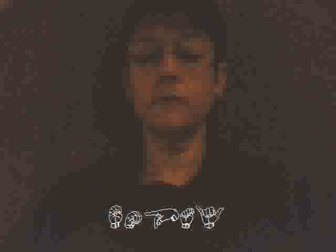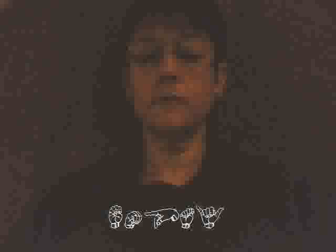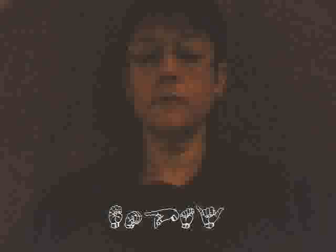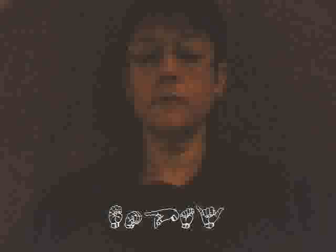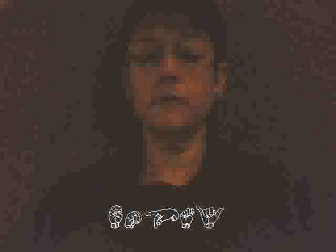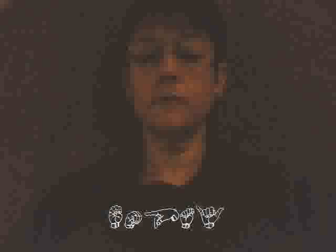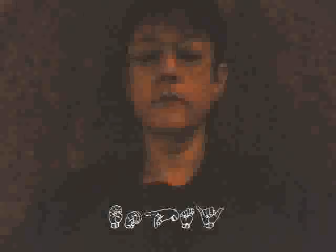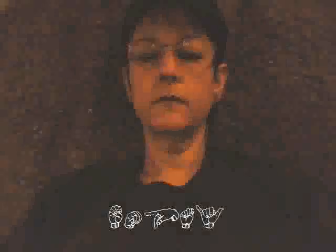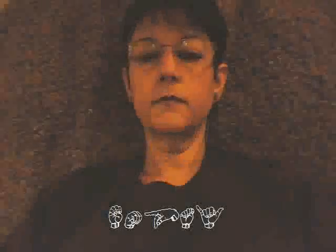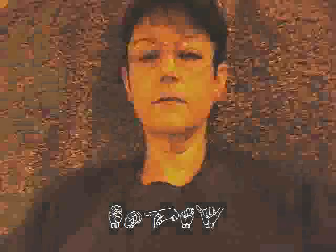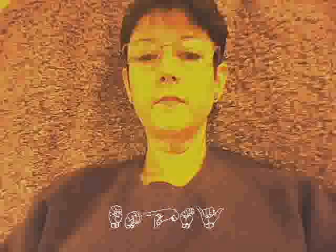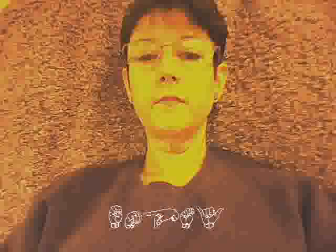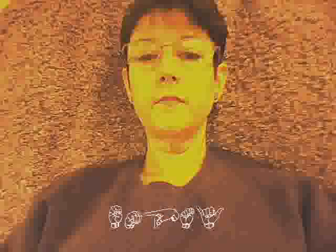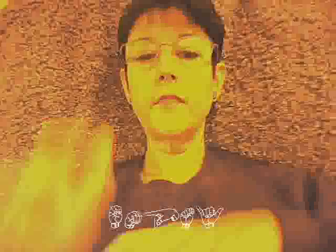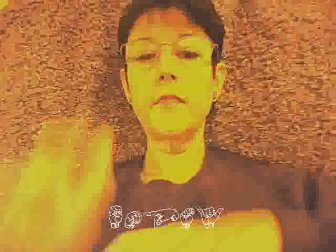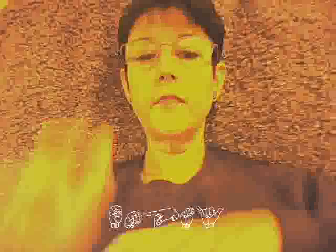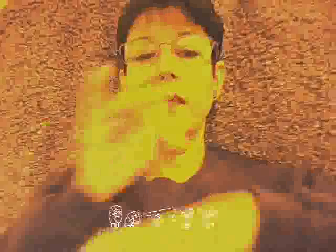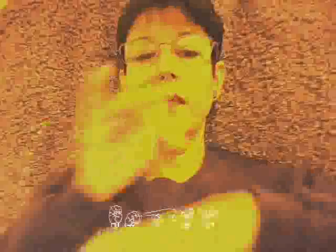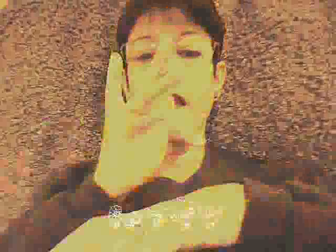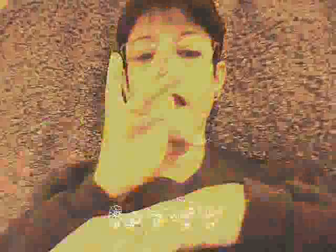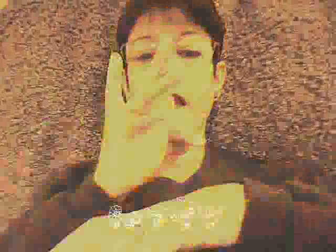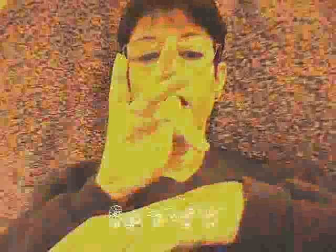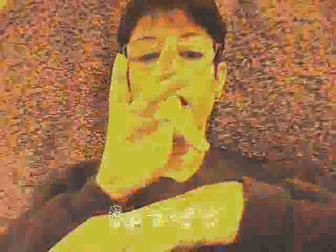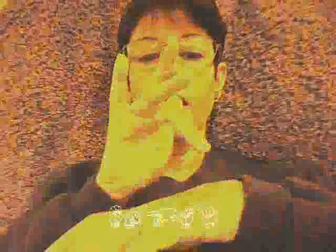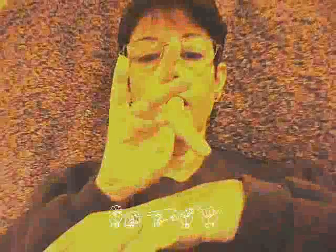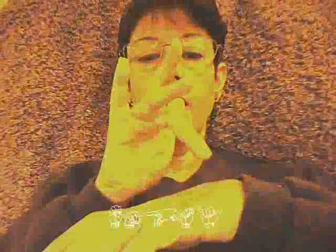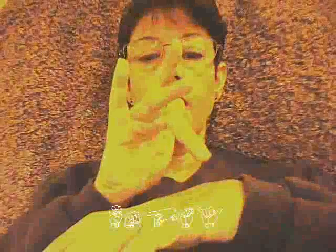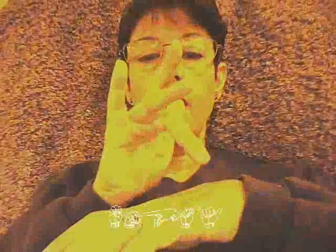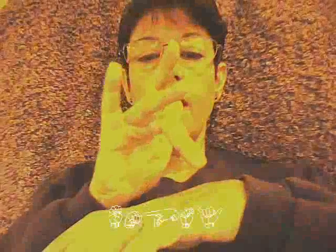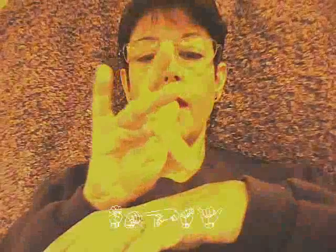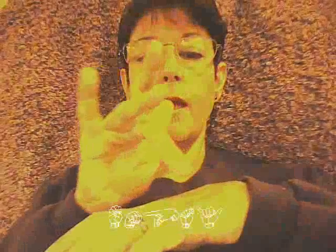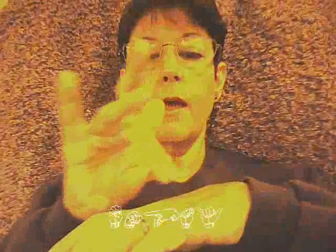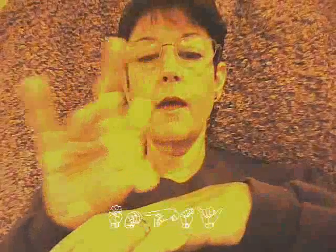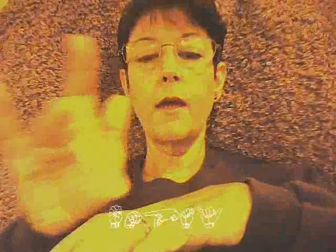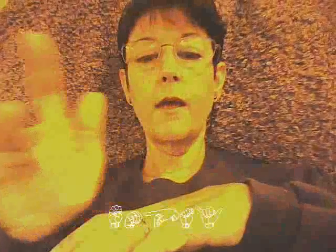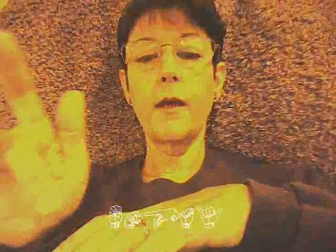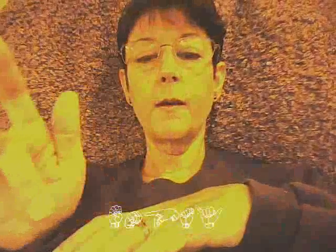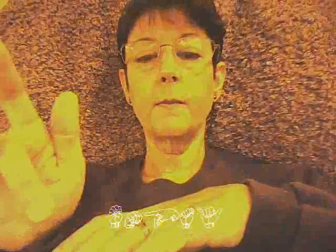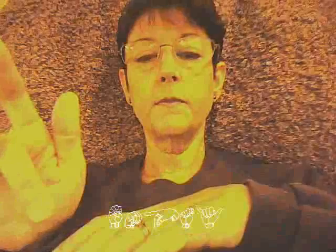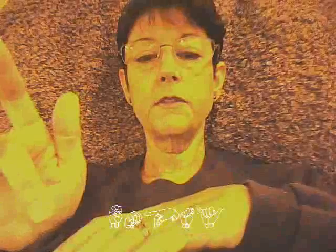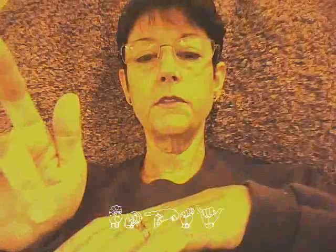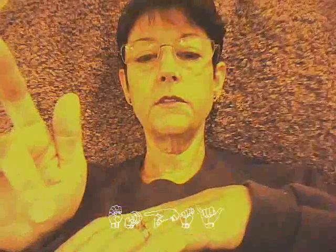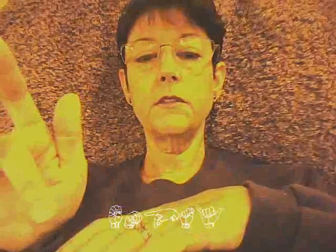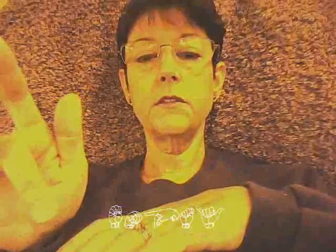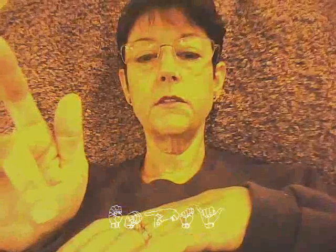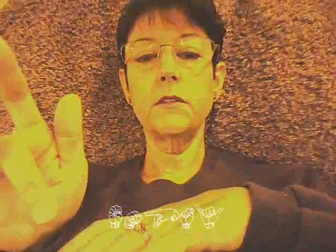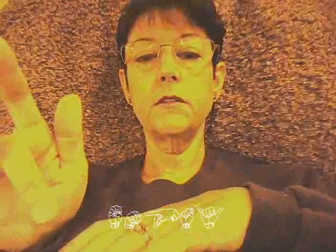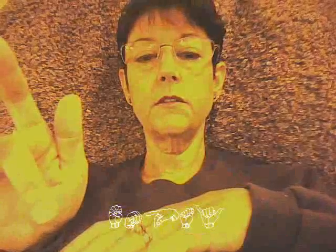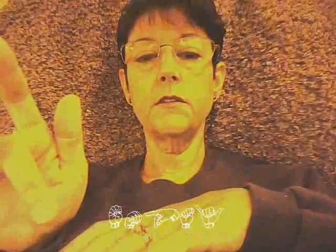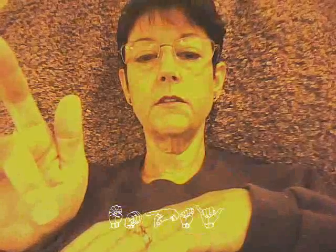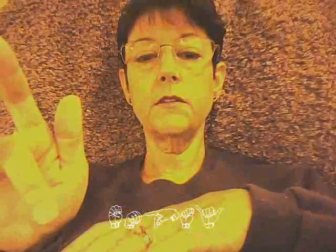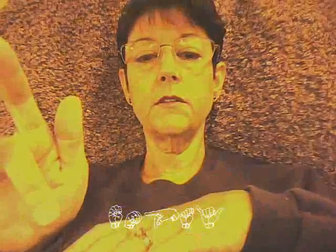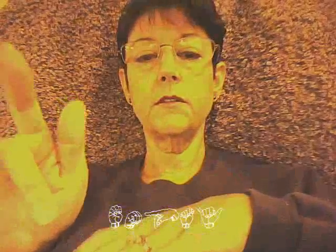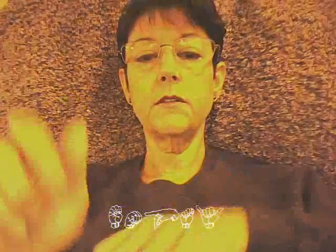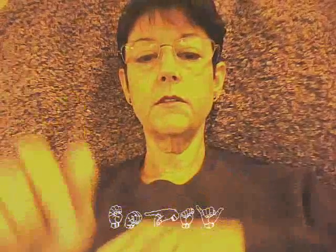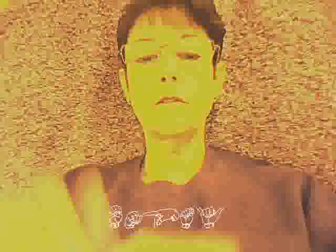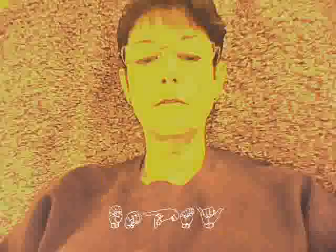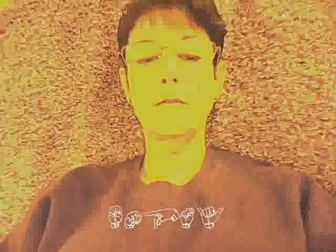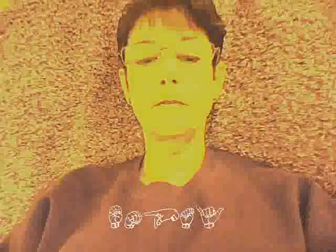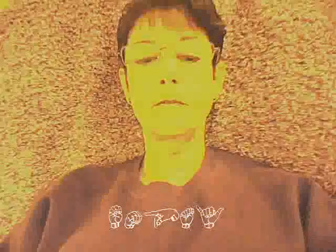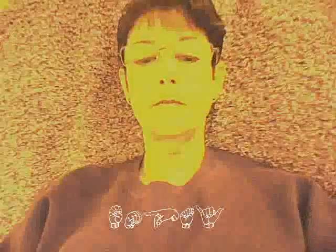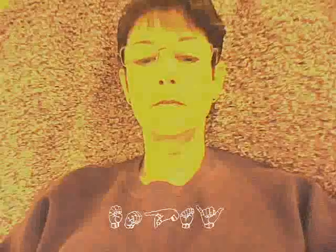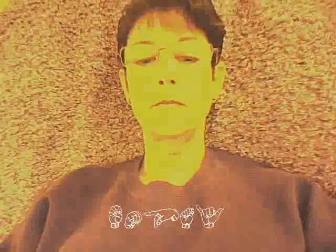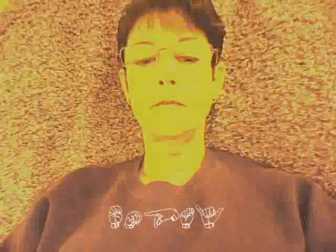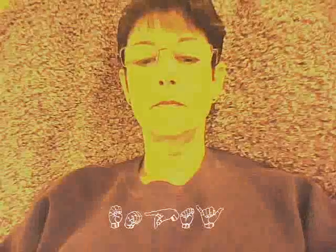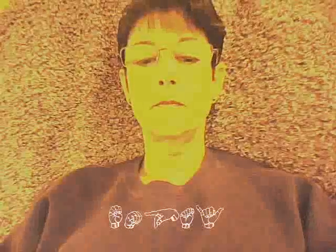Empty